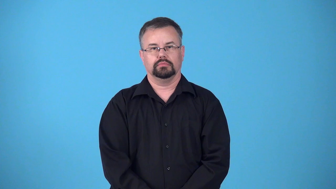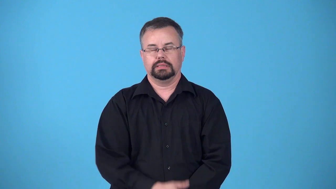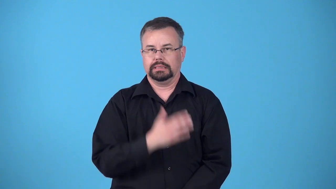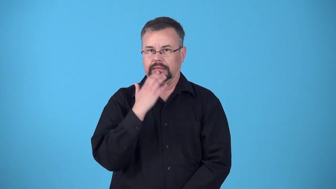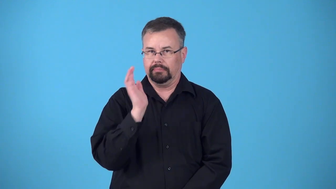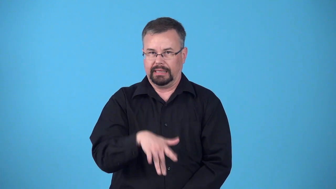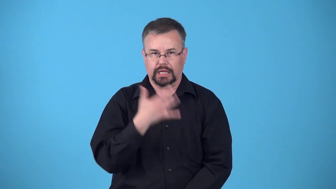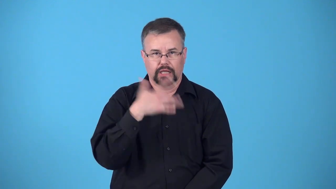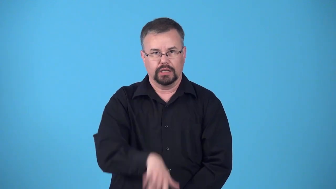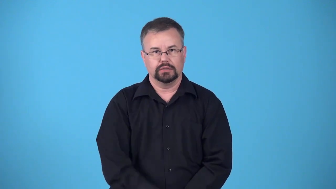misfortune